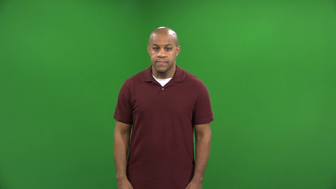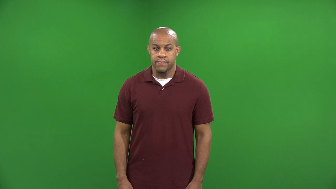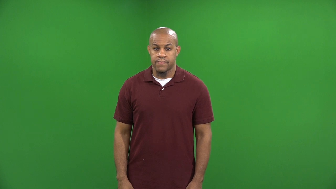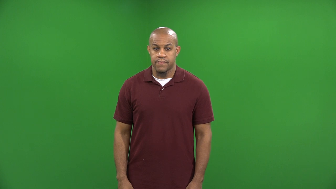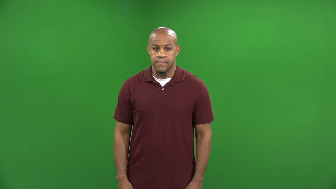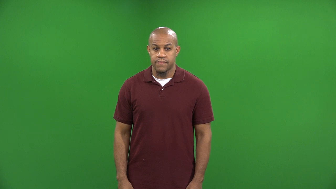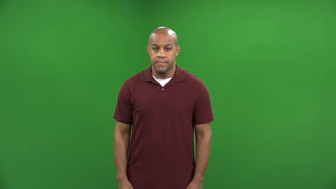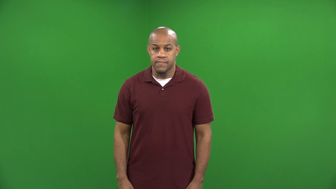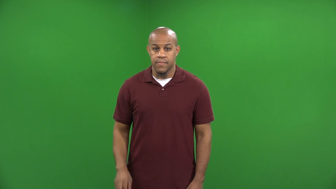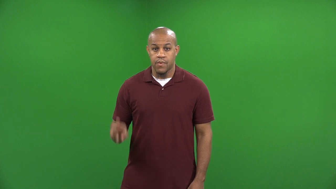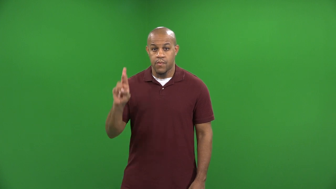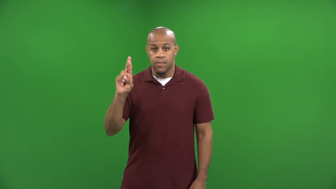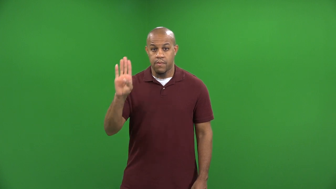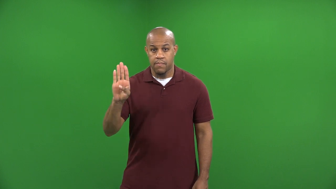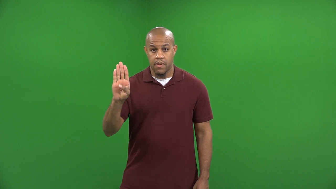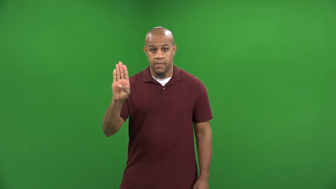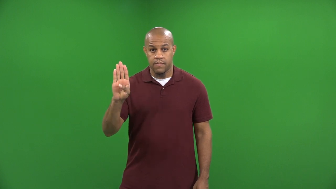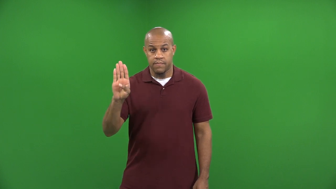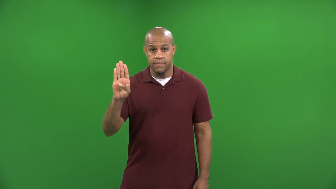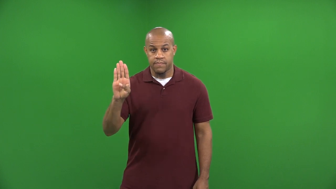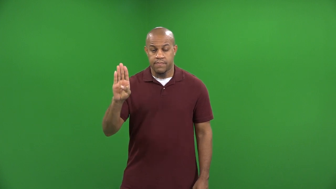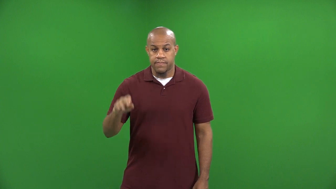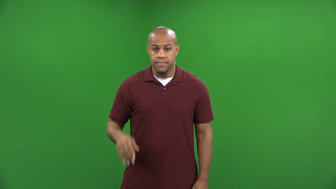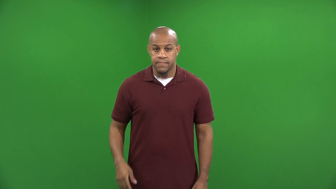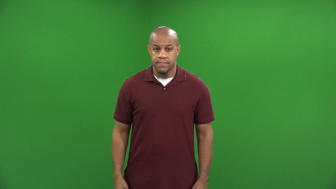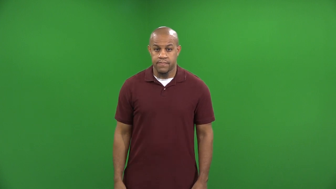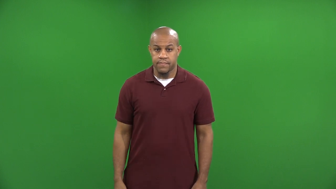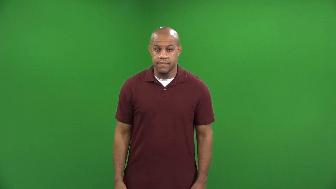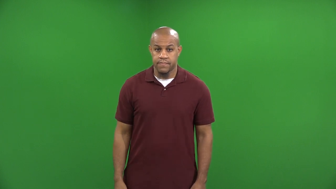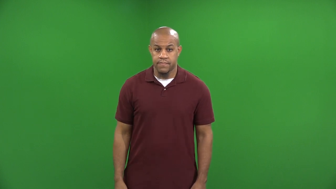Running back